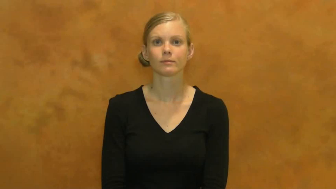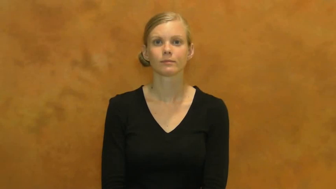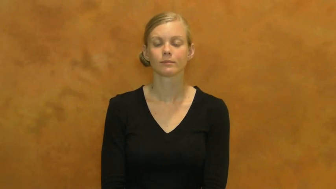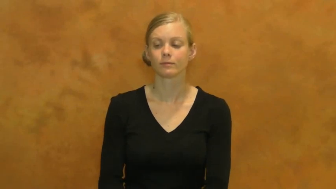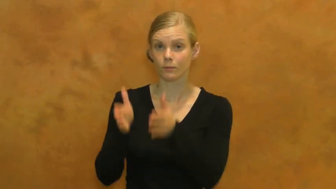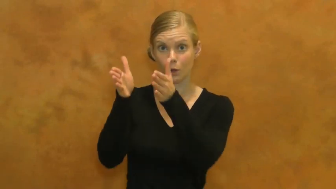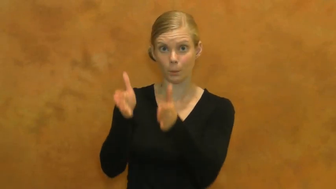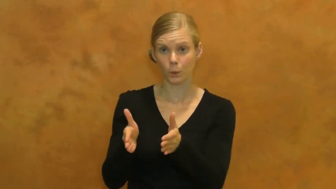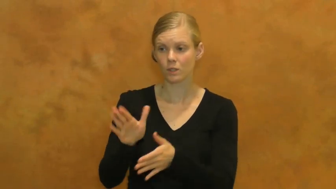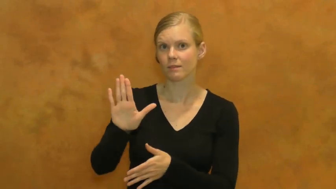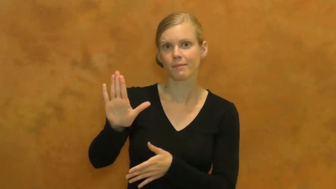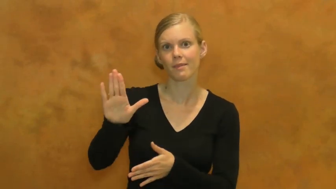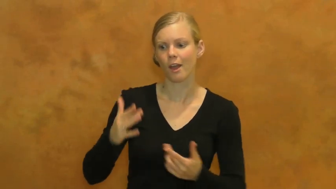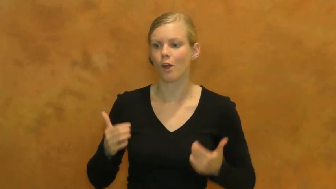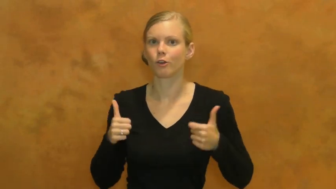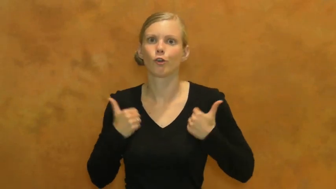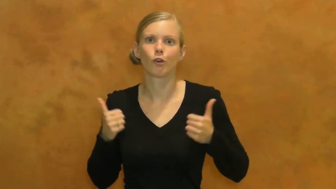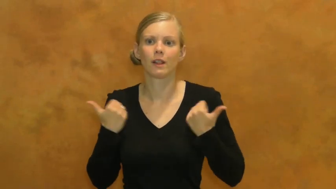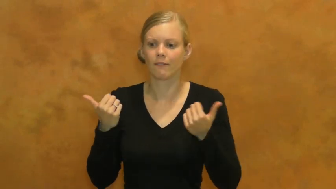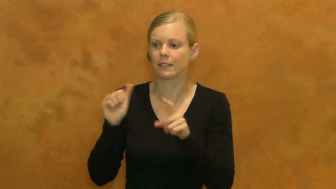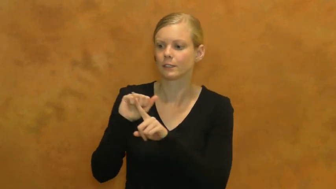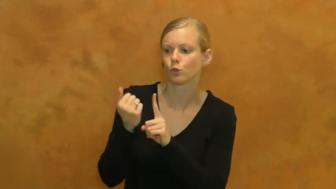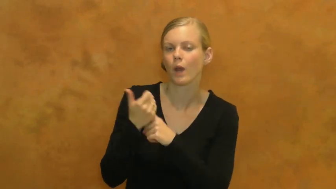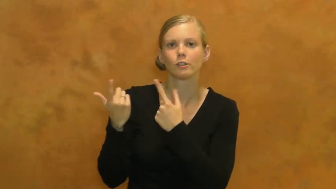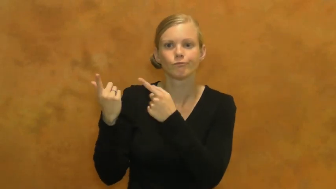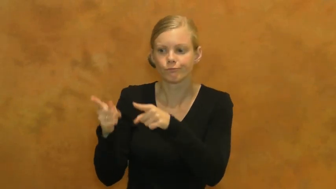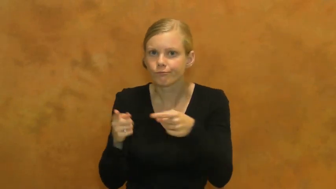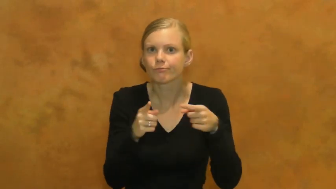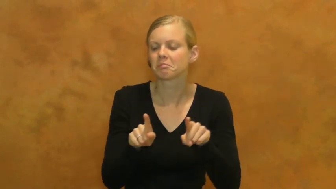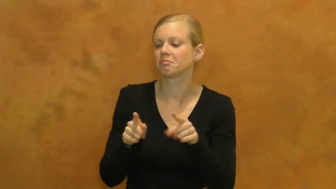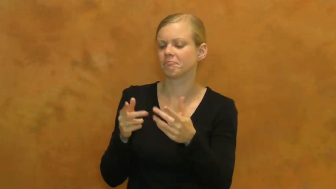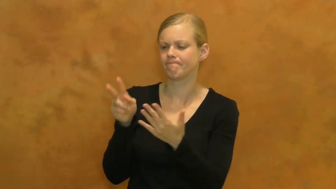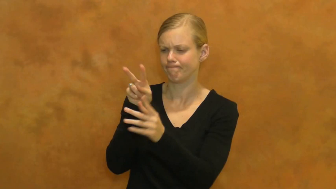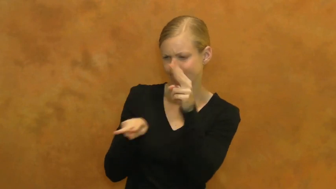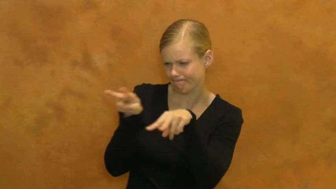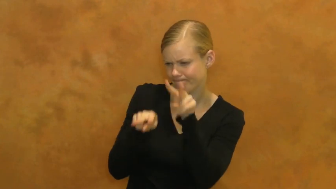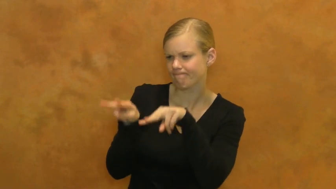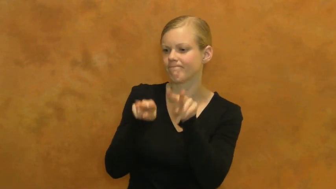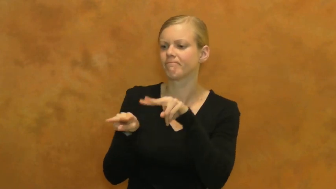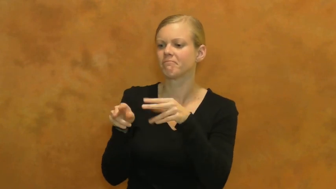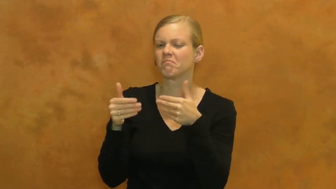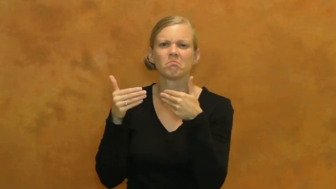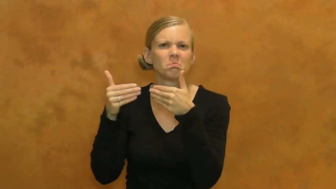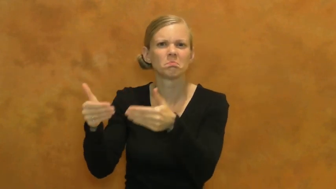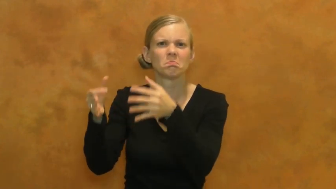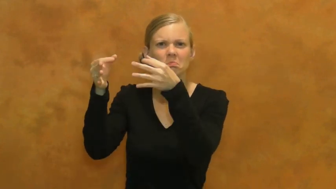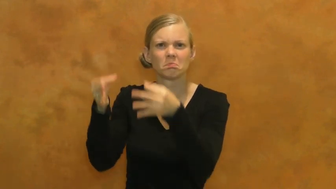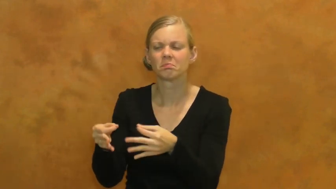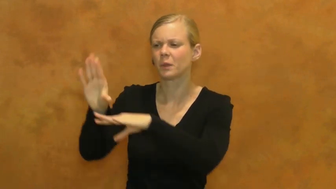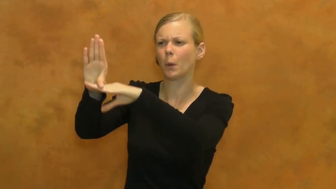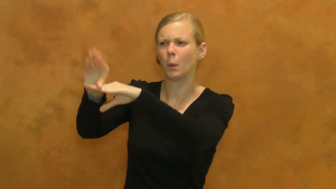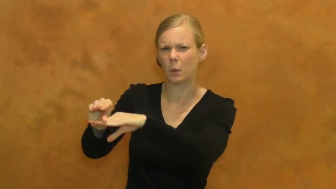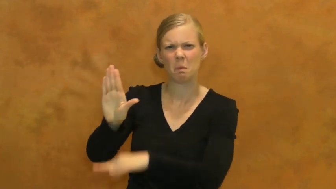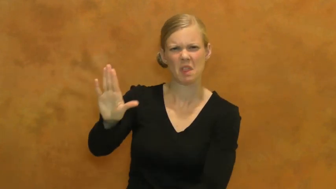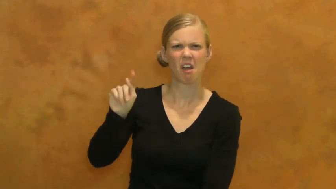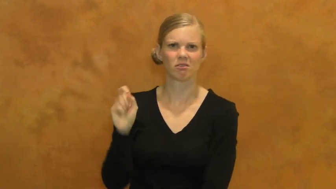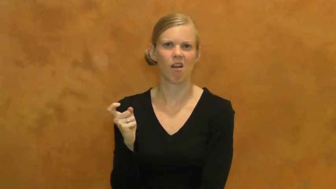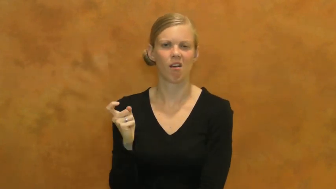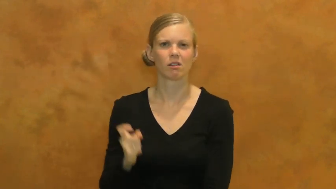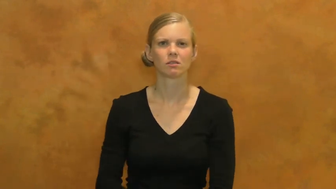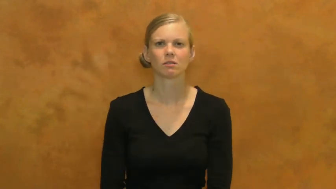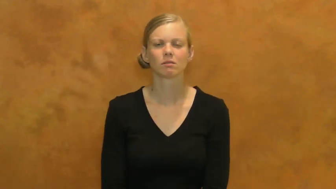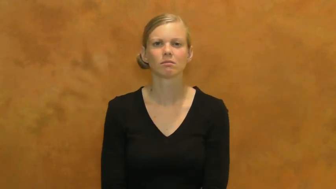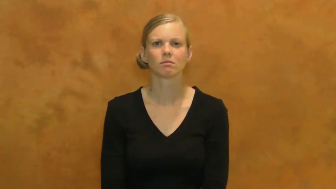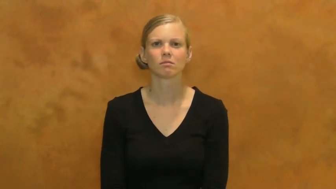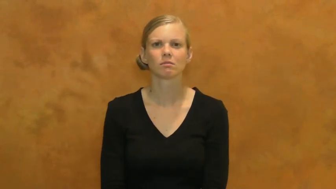tax benefit